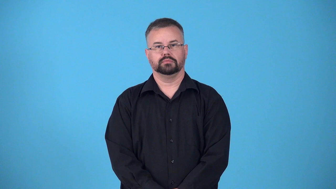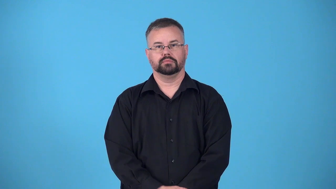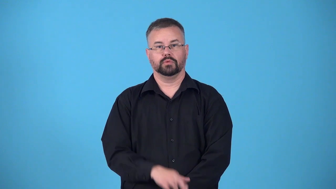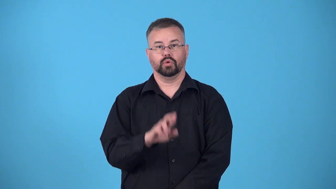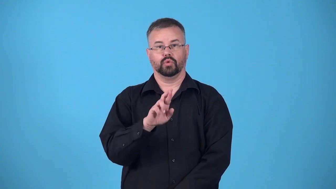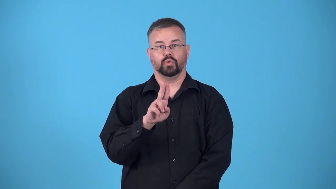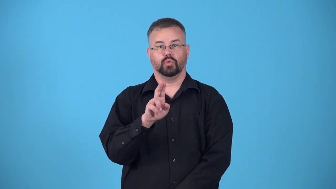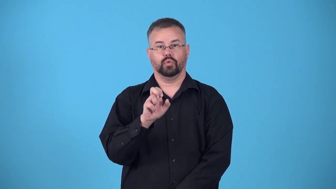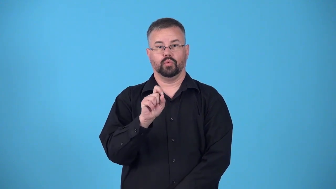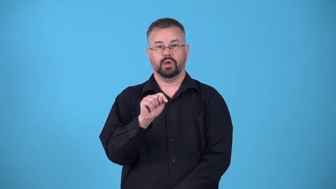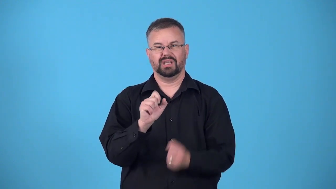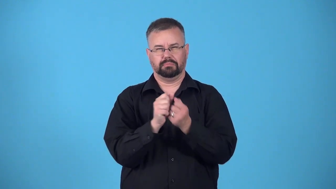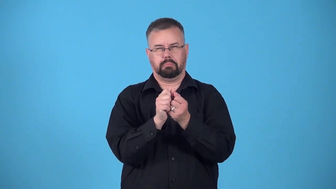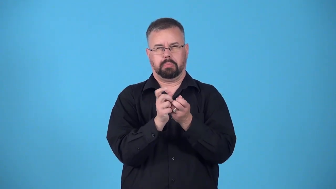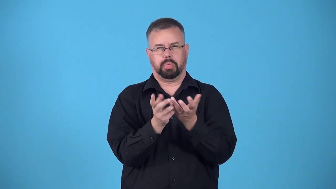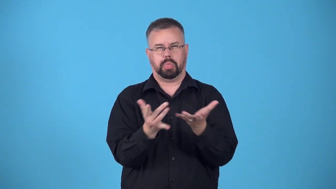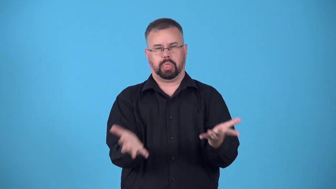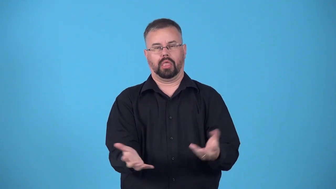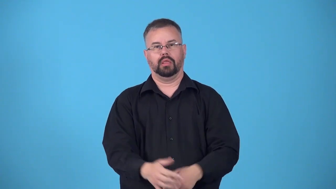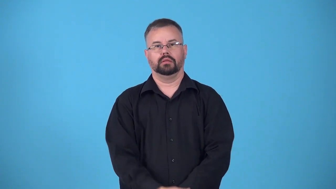rust away